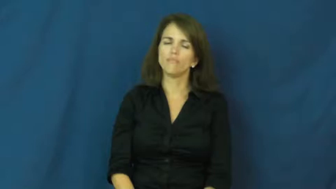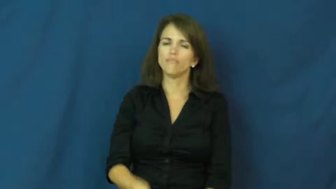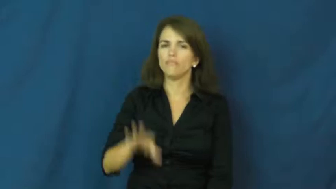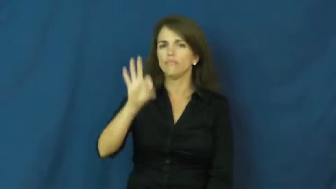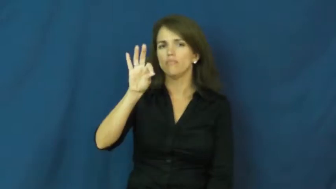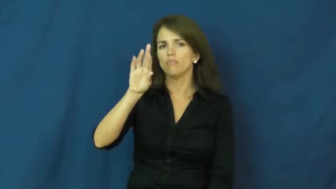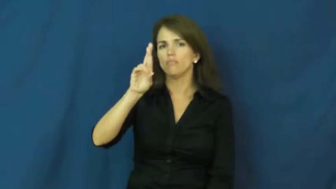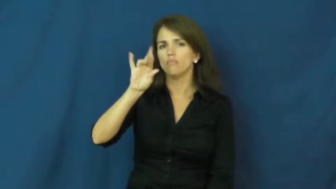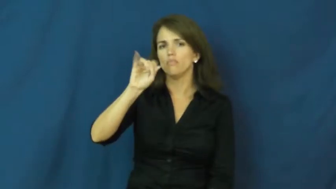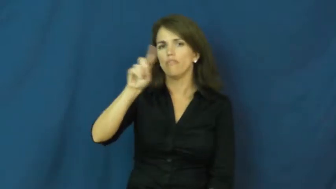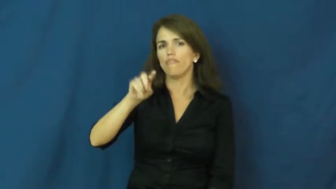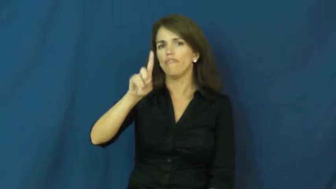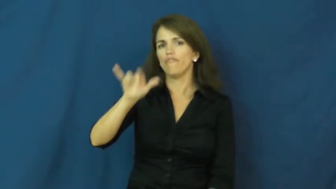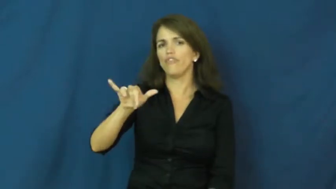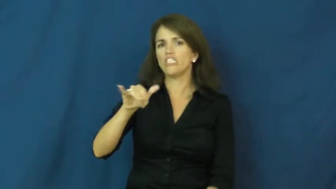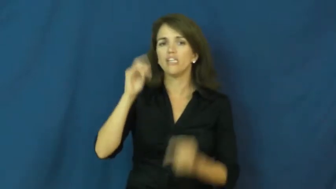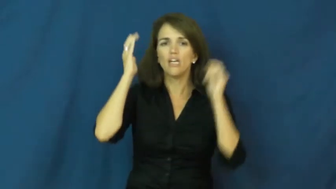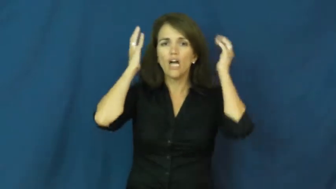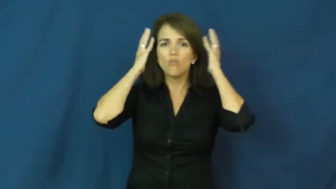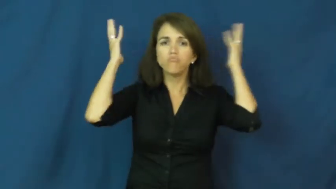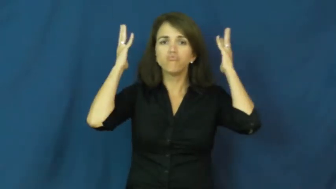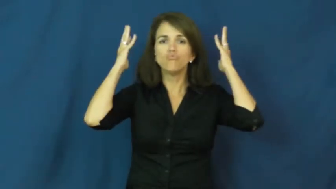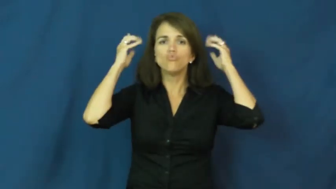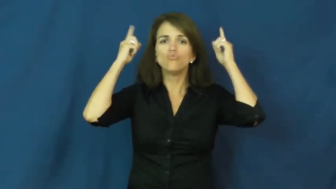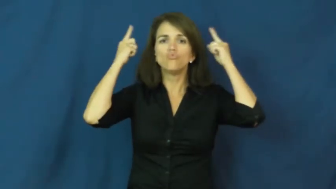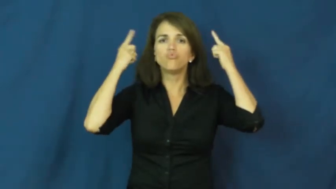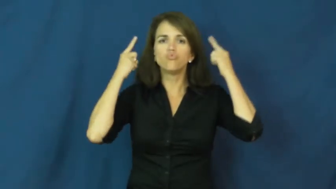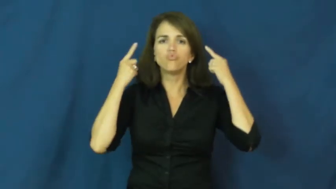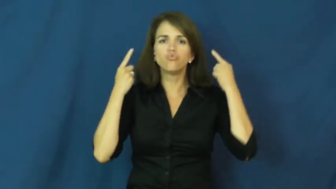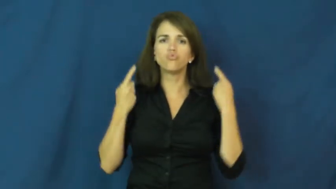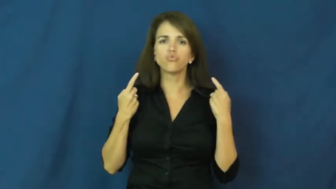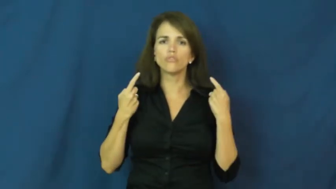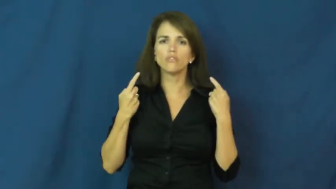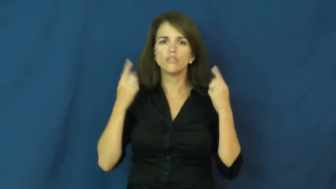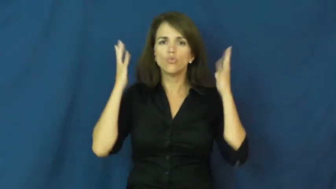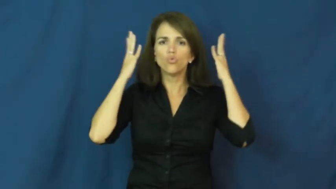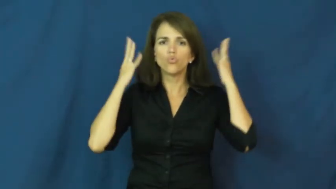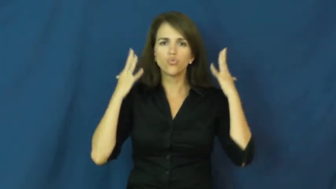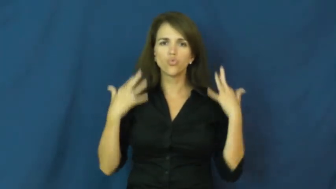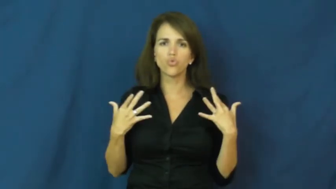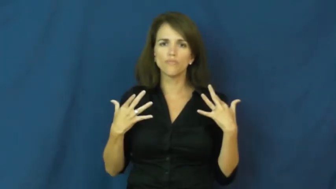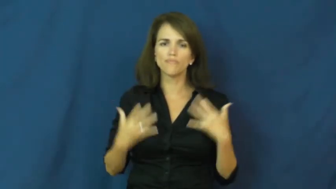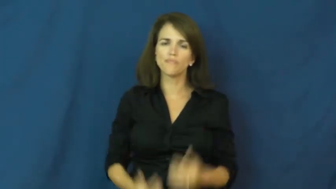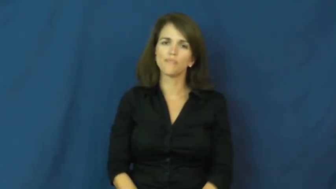frizzy